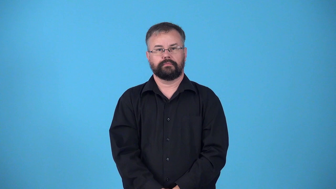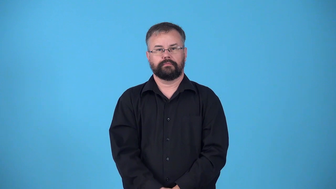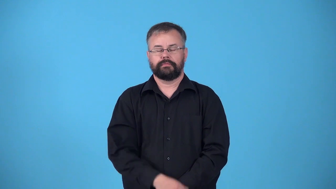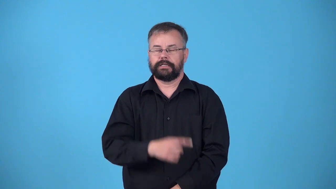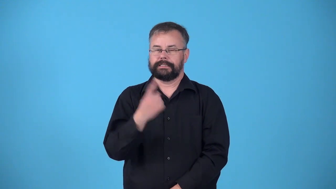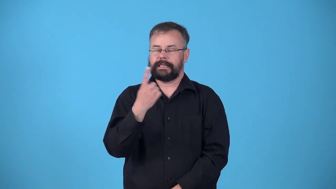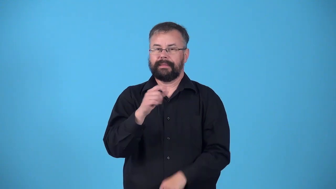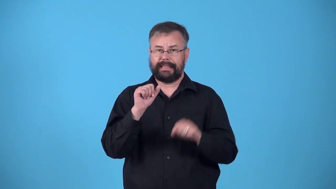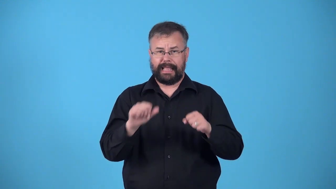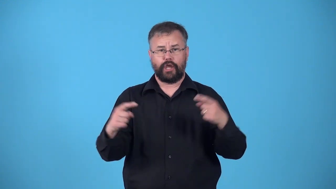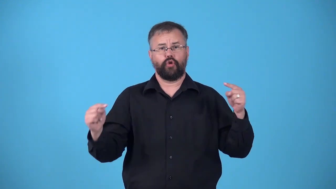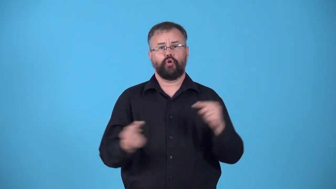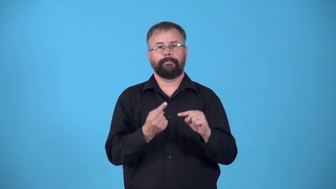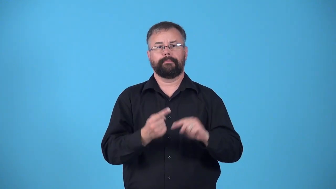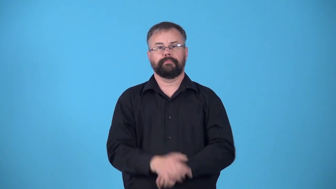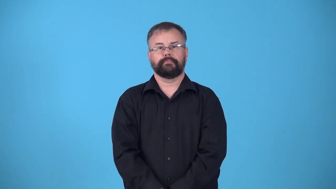meat grinder